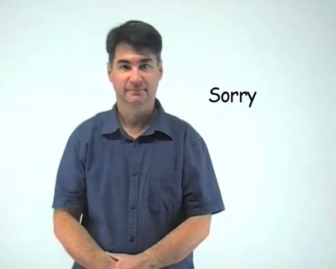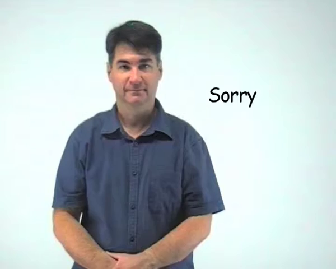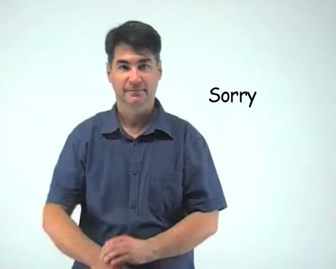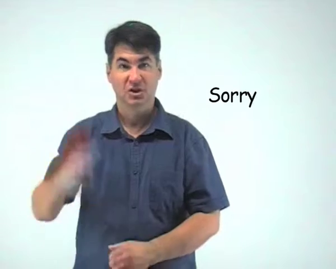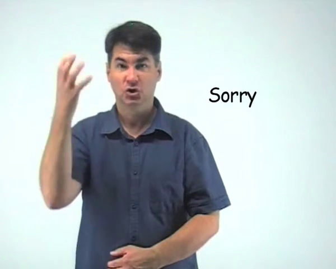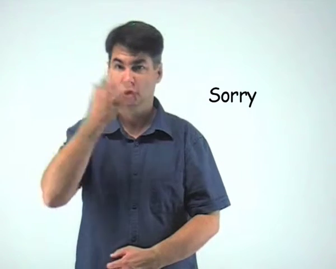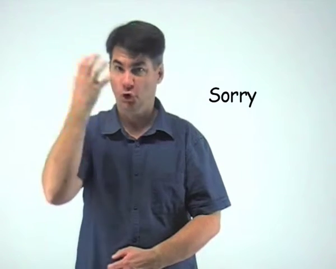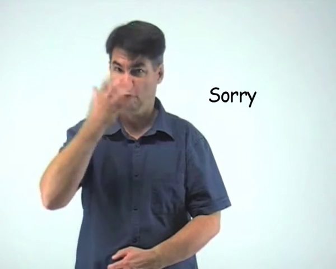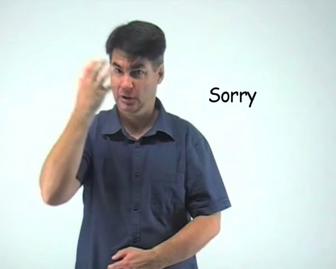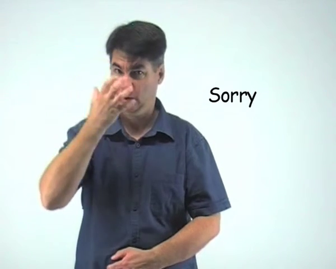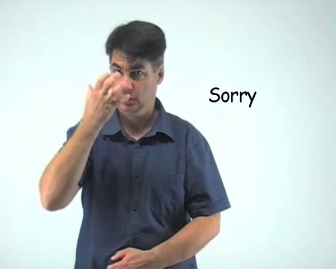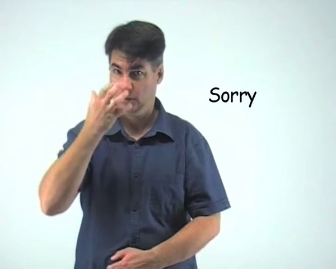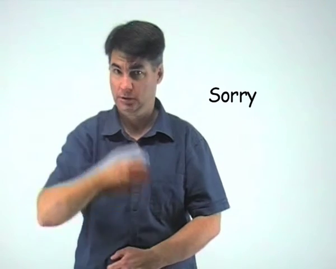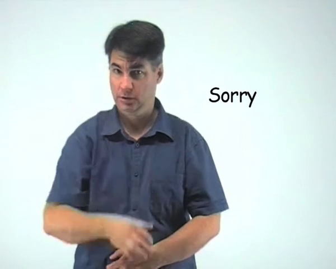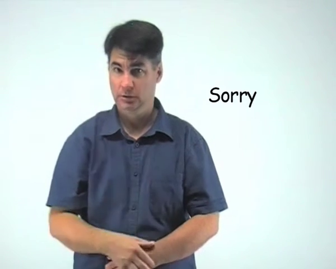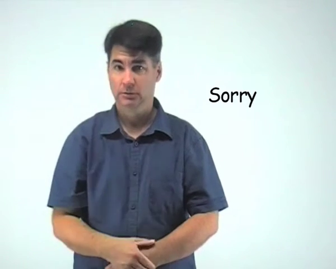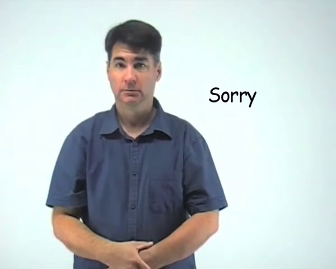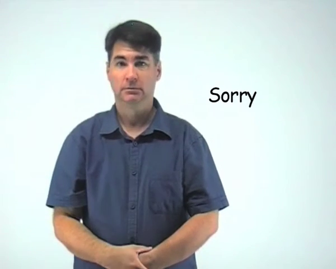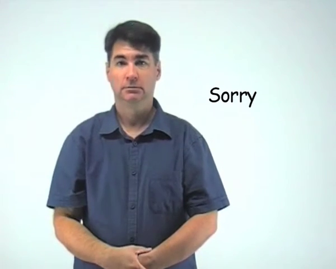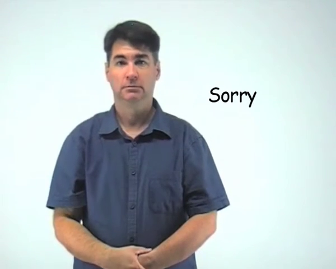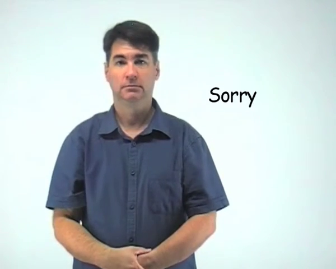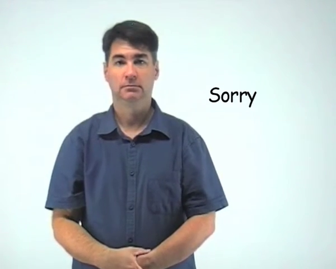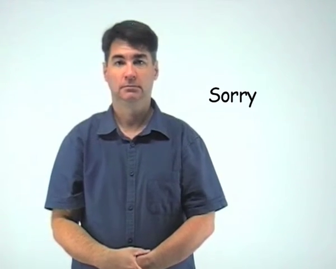Sorry